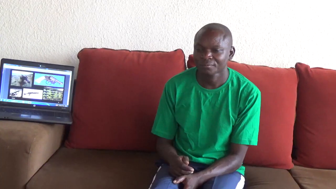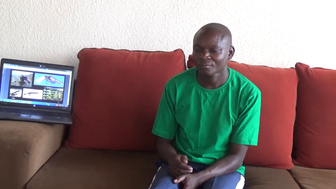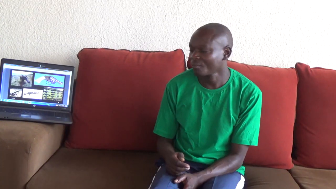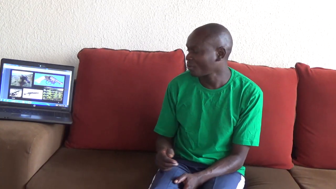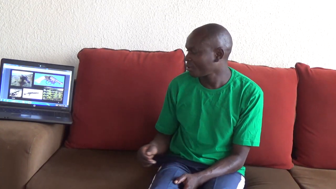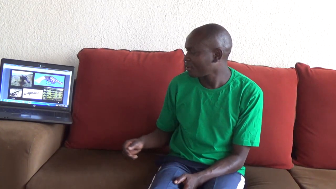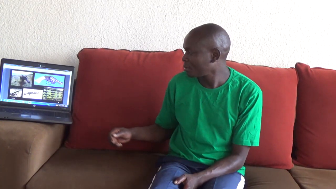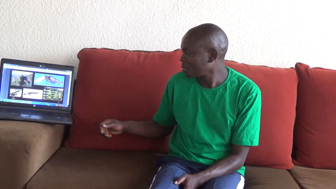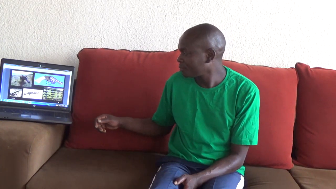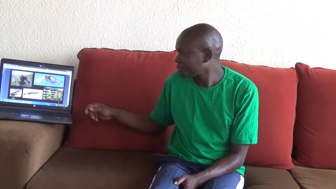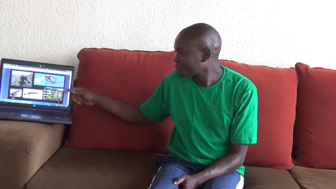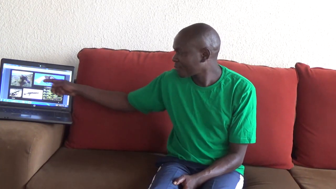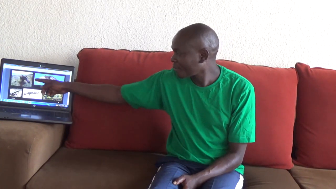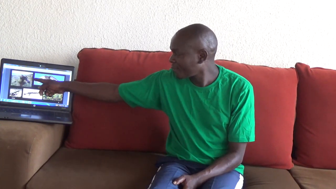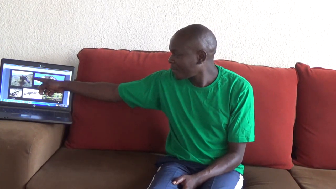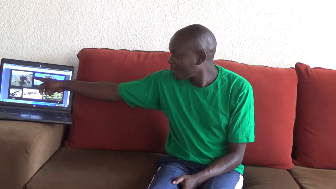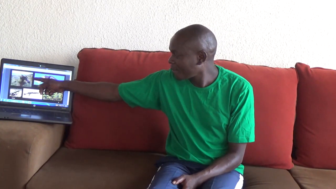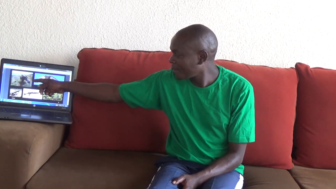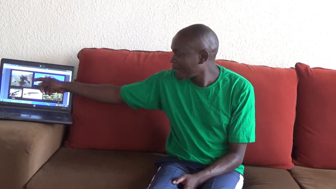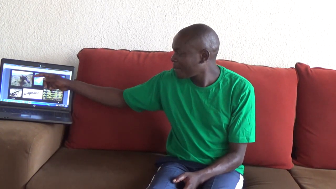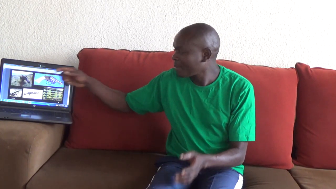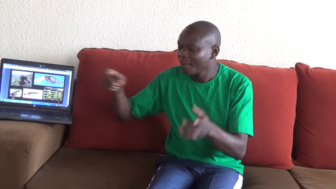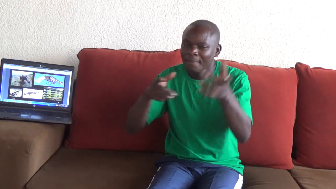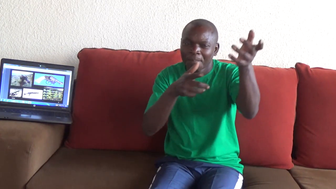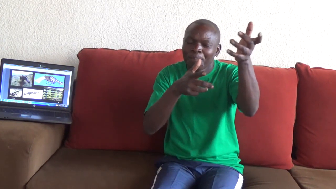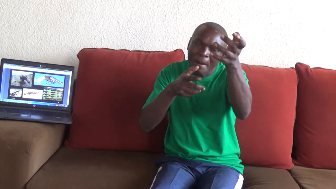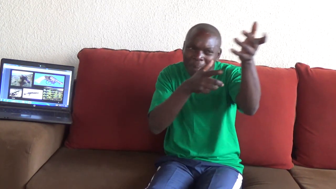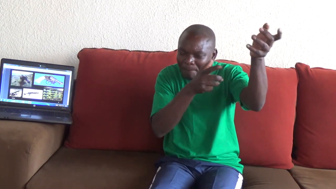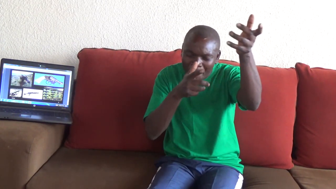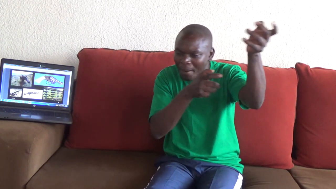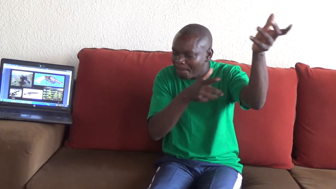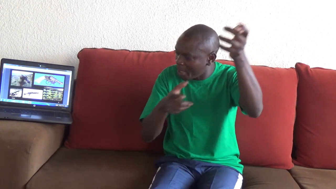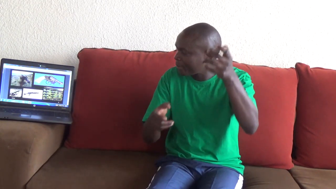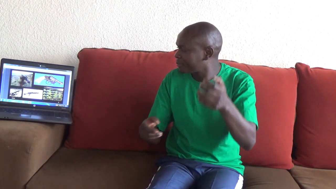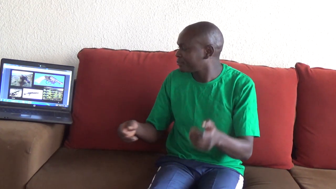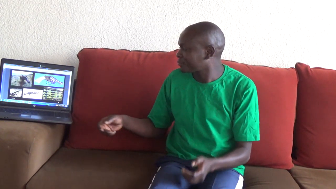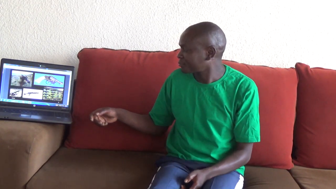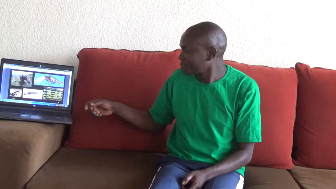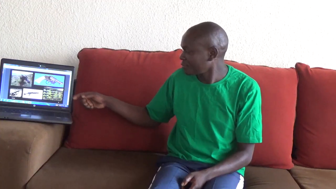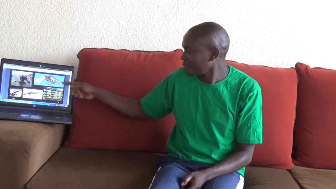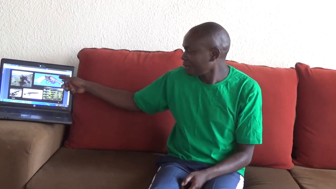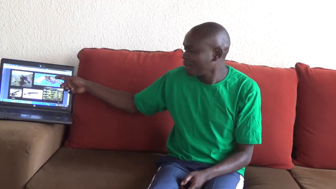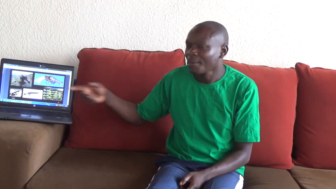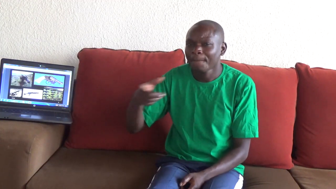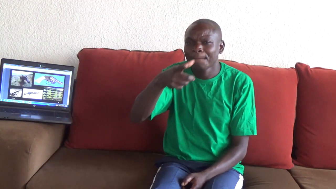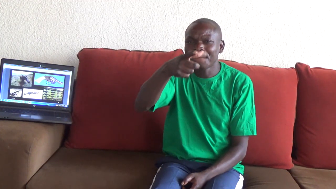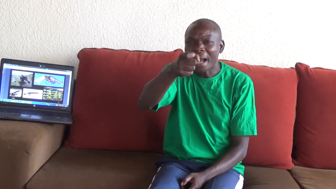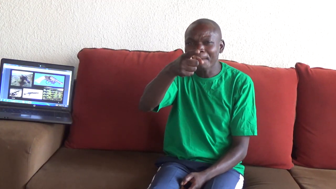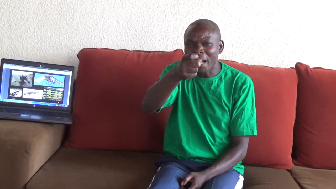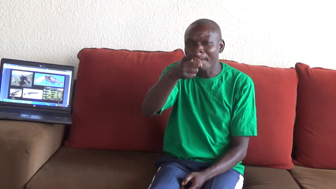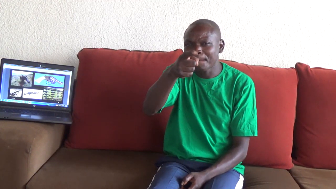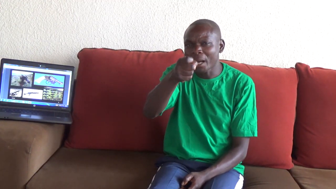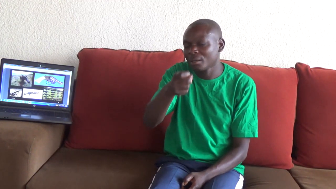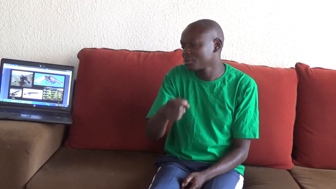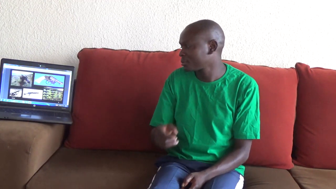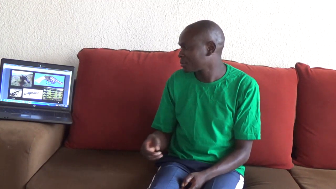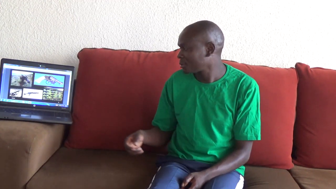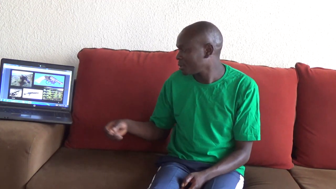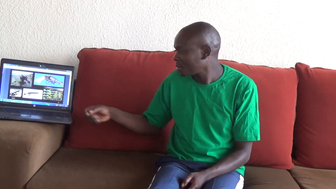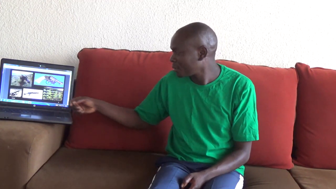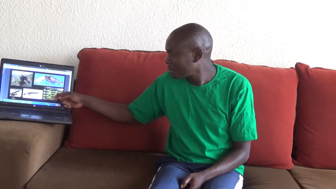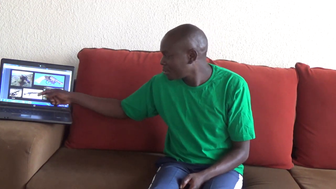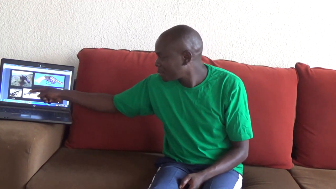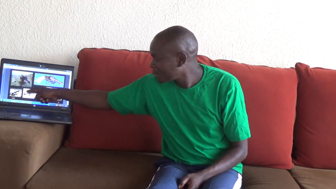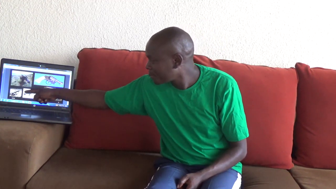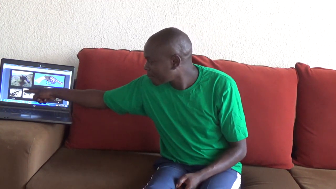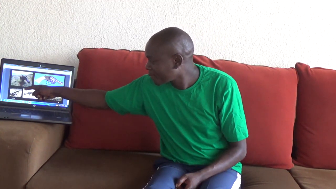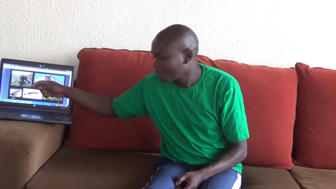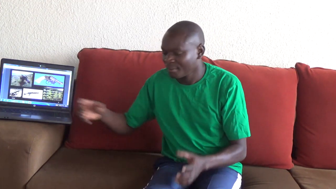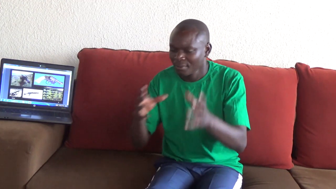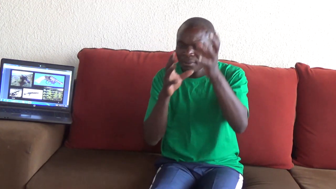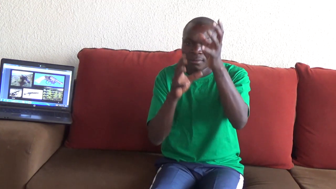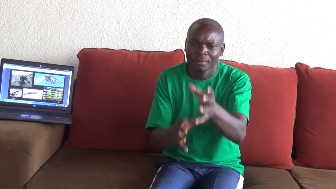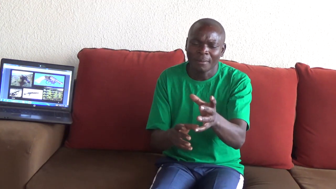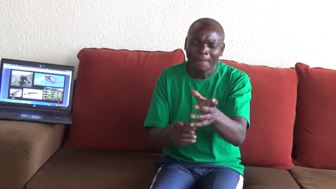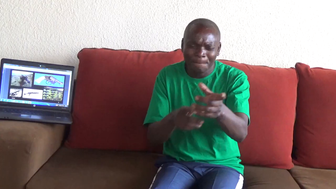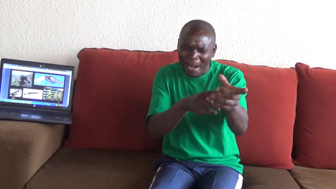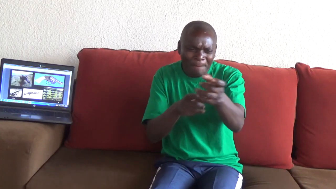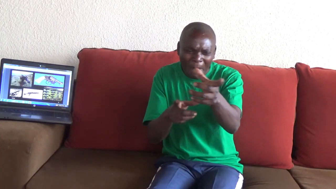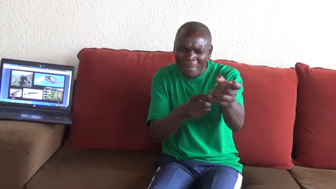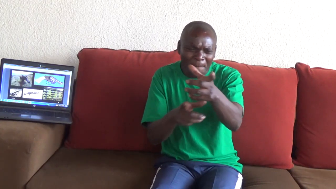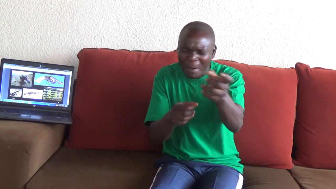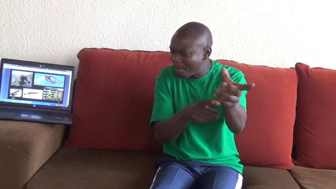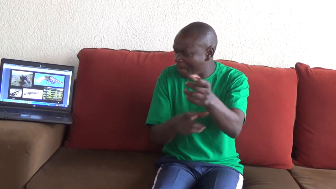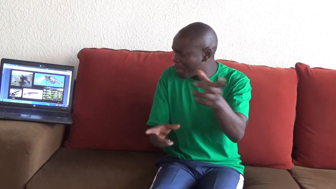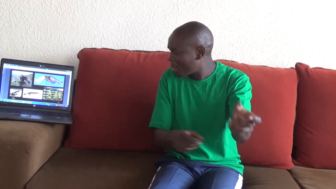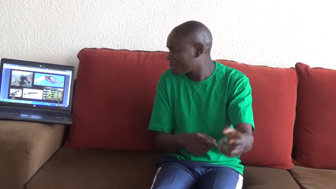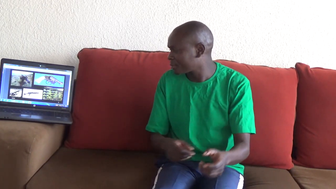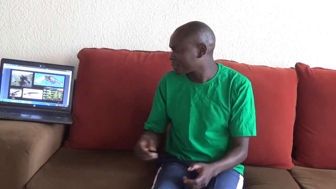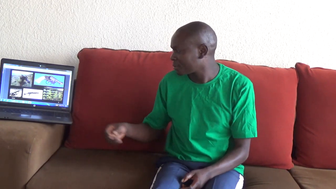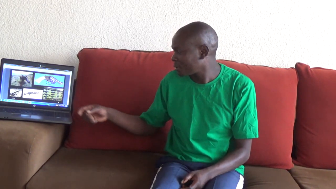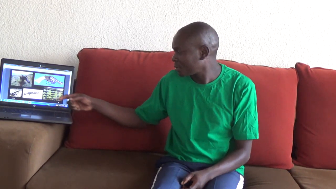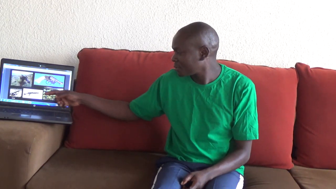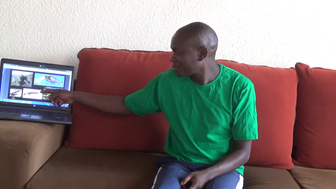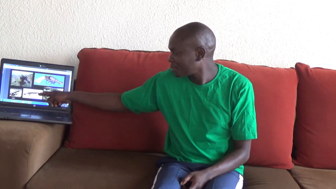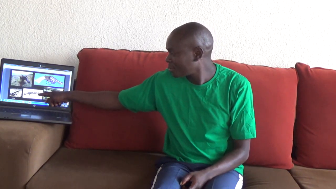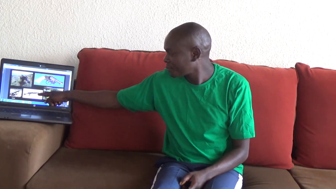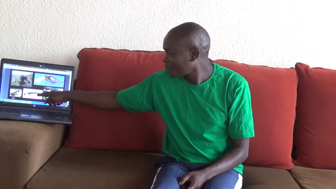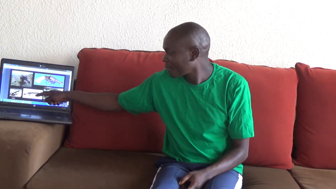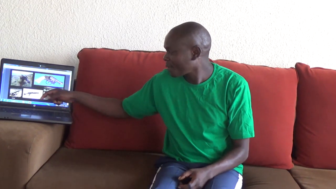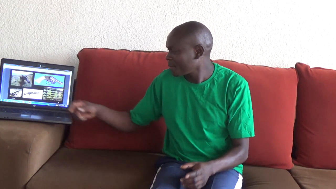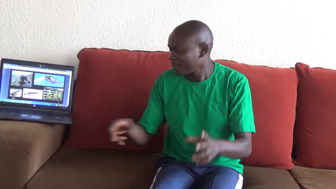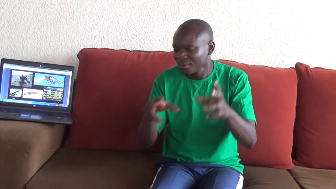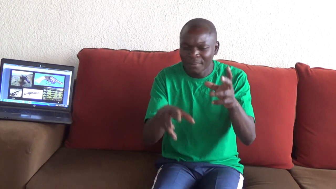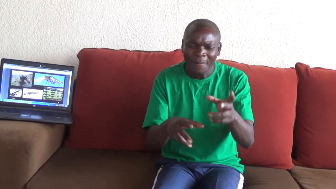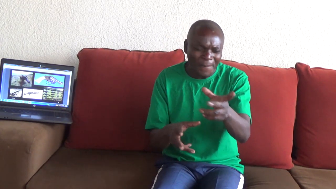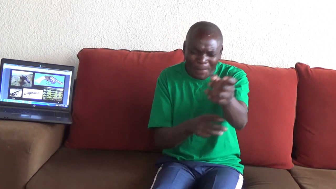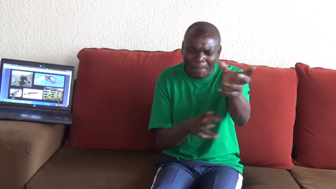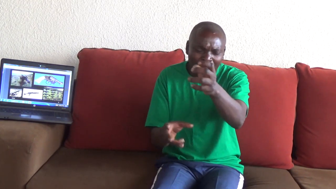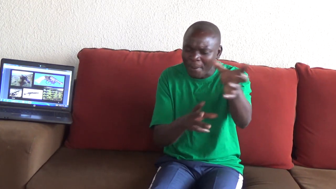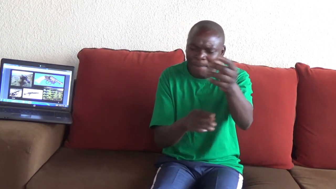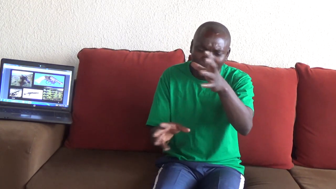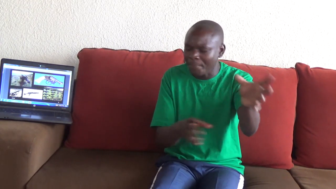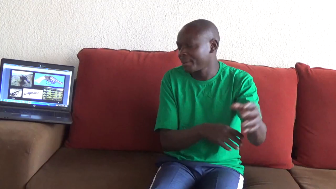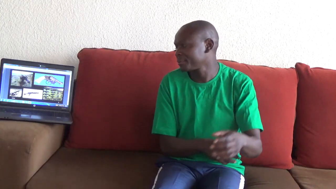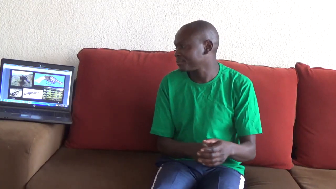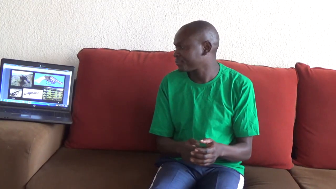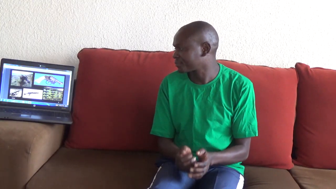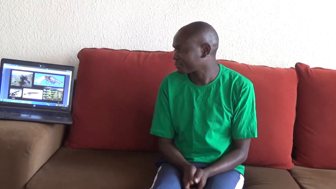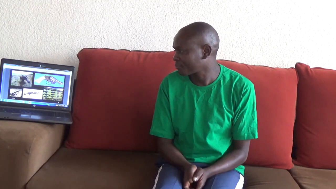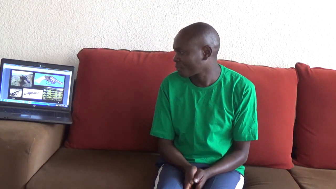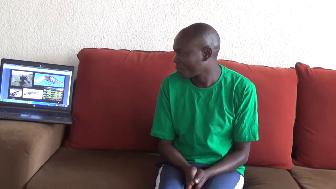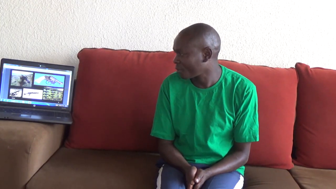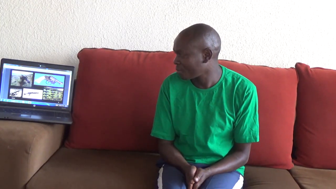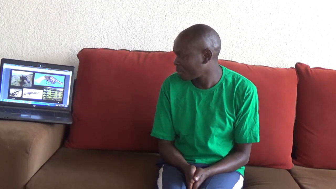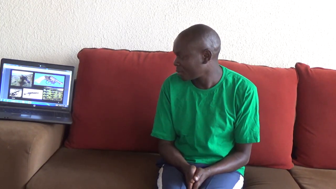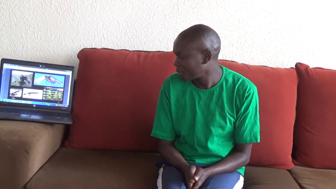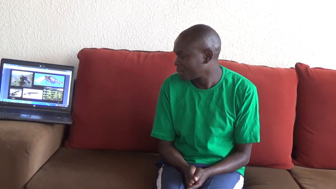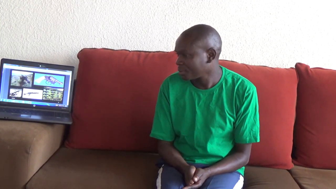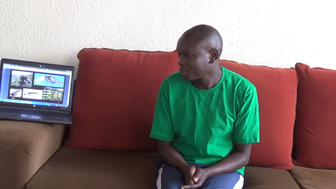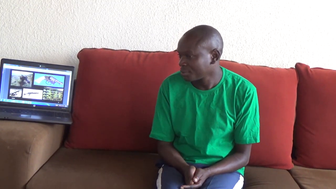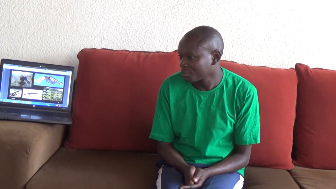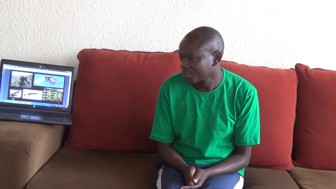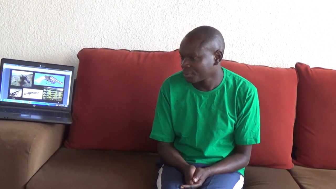gun